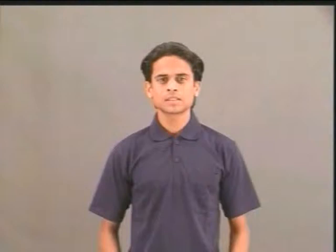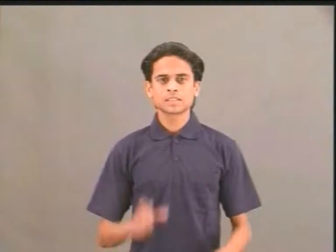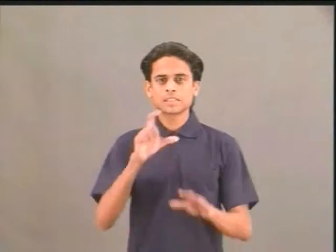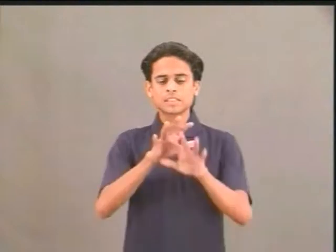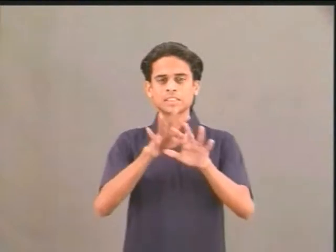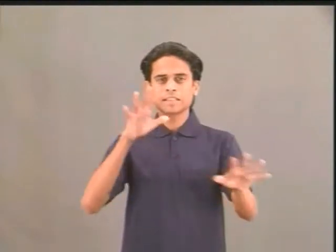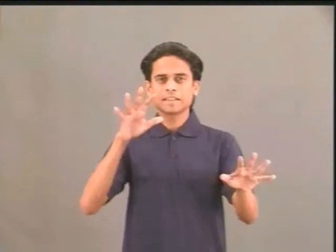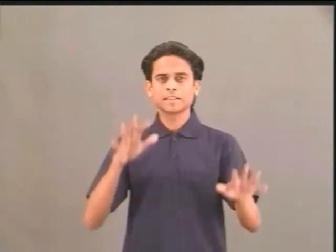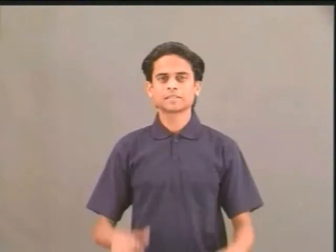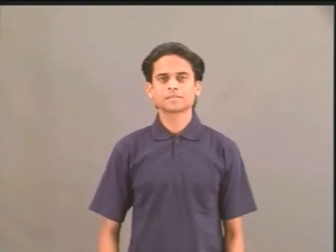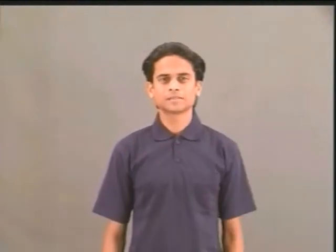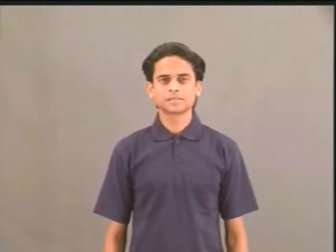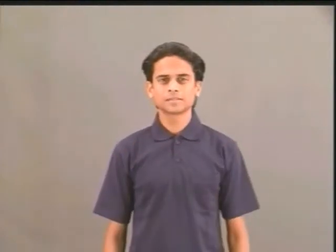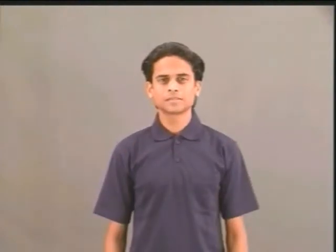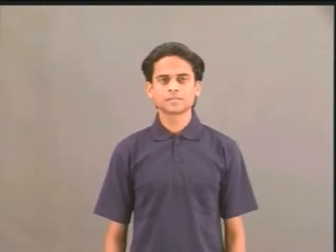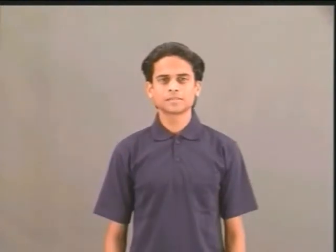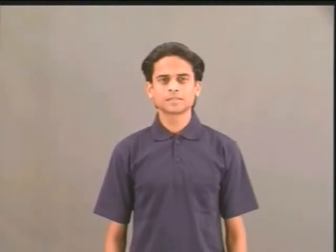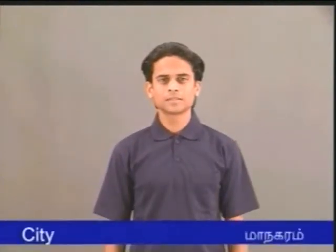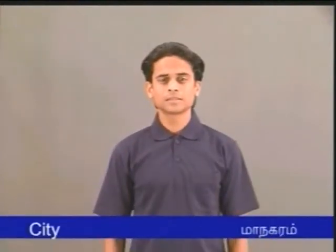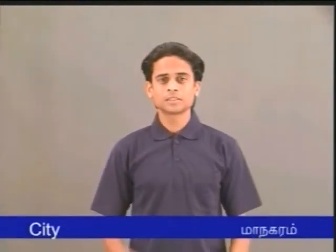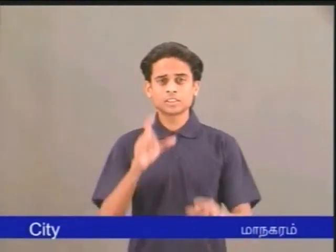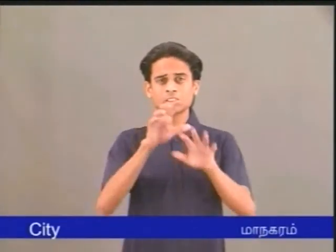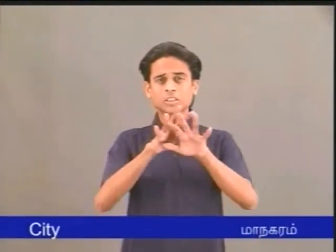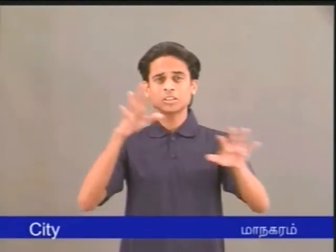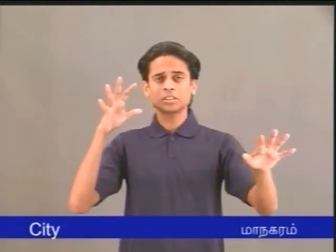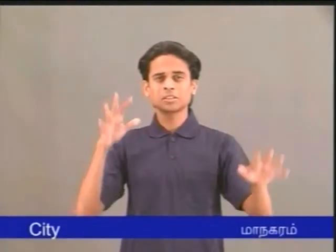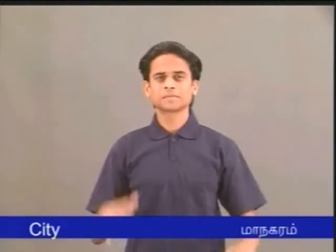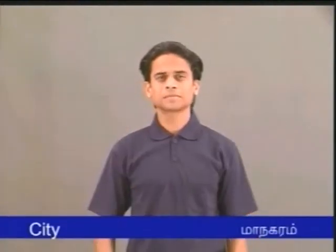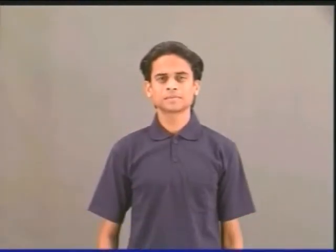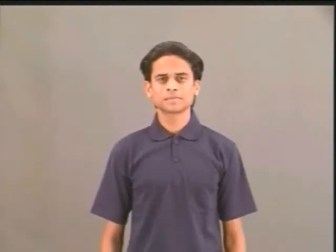city